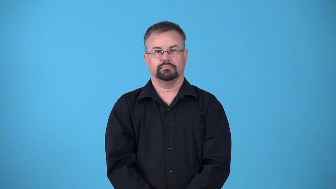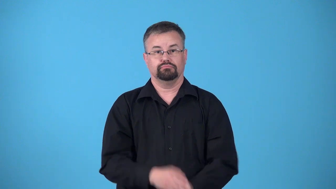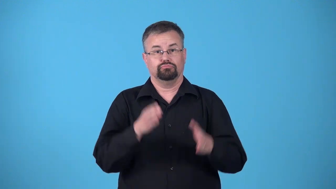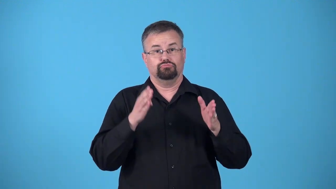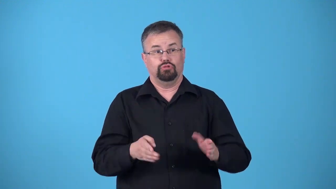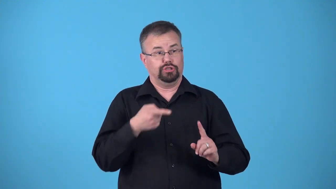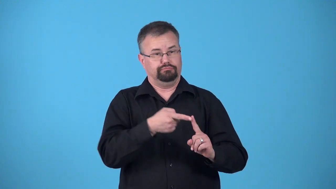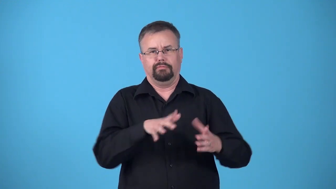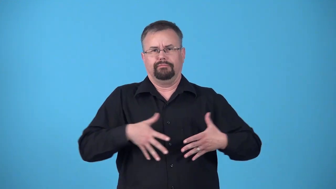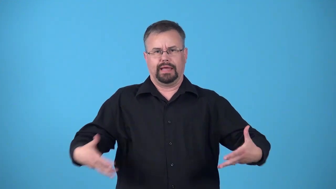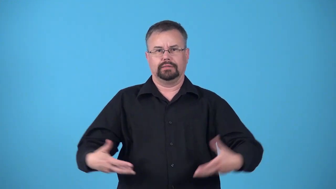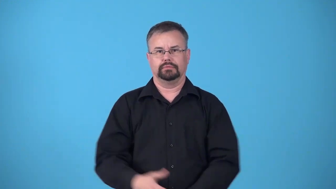he never met a doughnut he didn't like